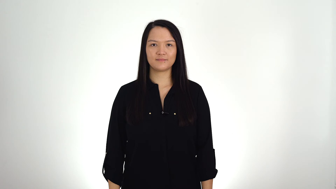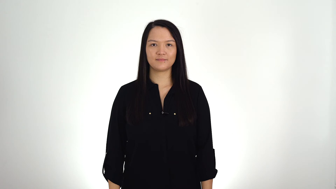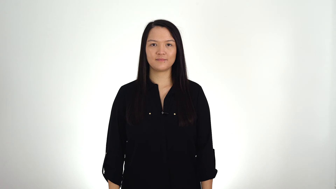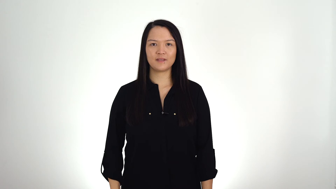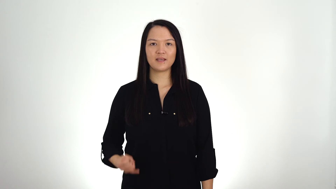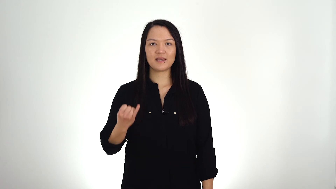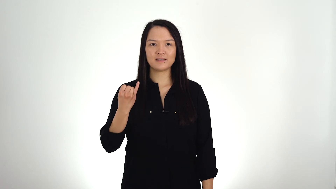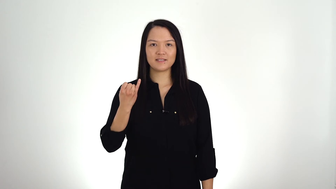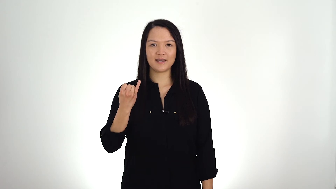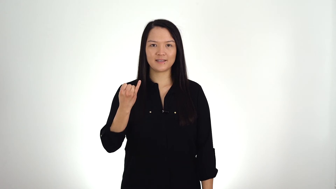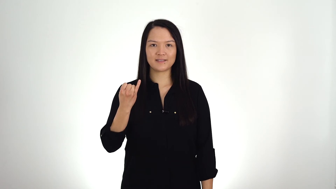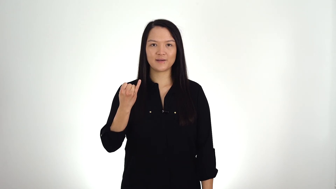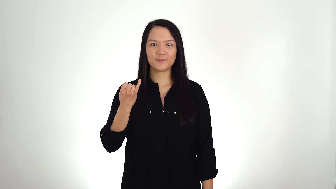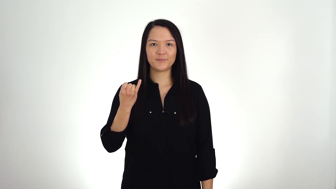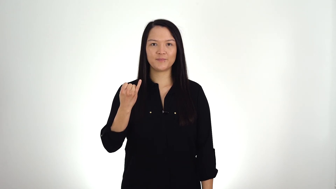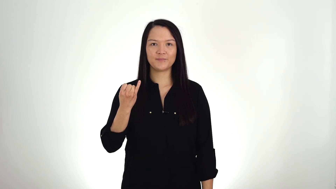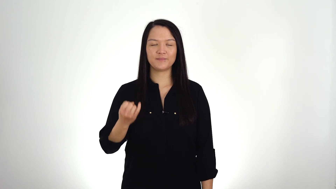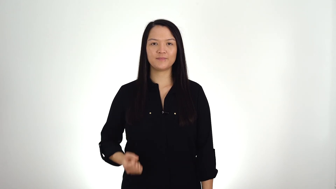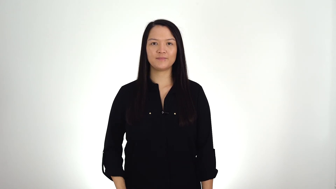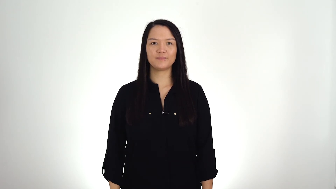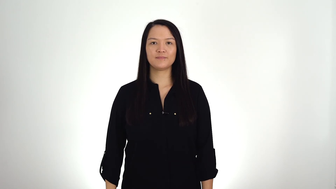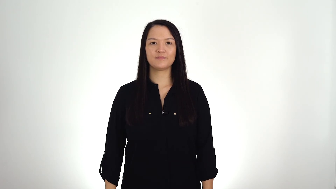Six